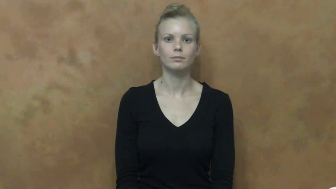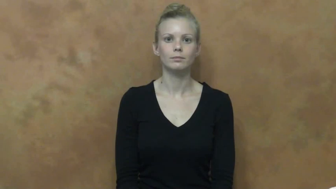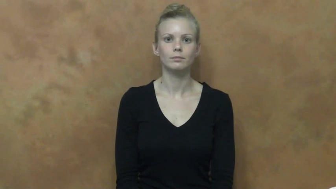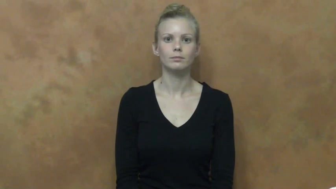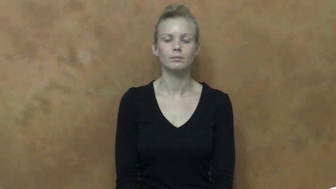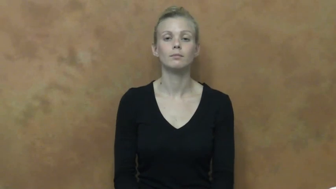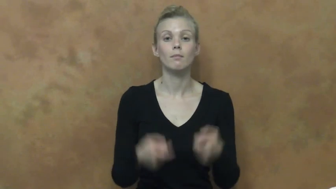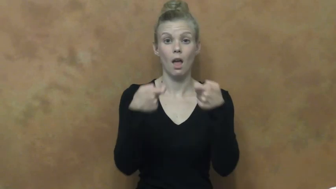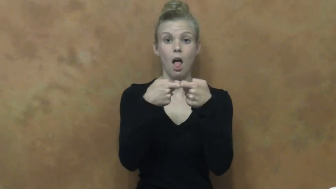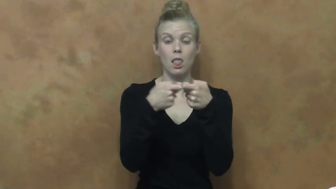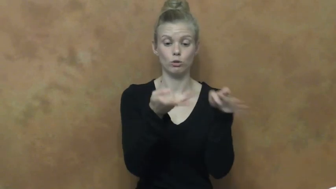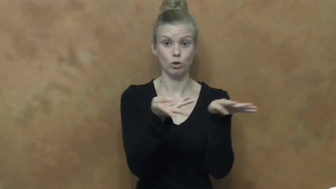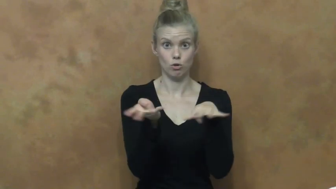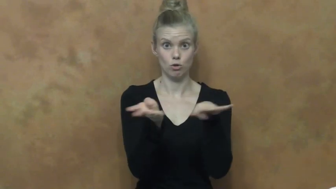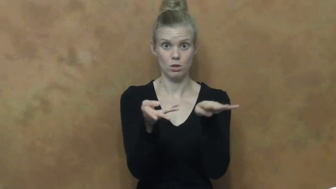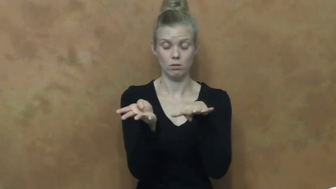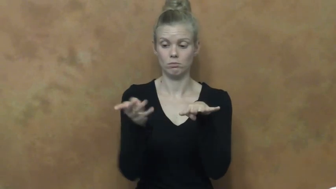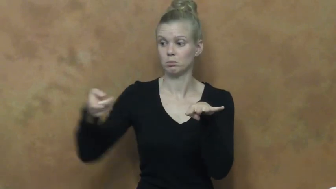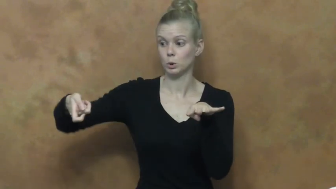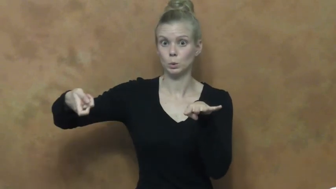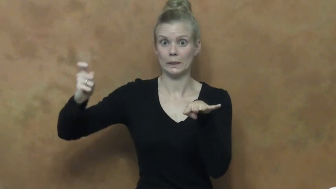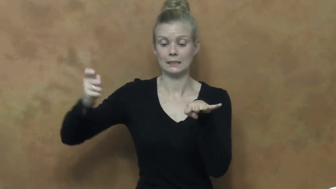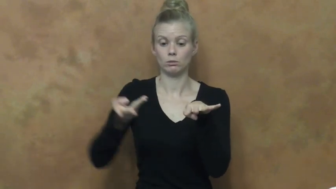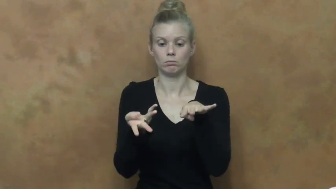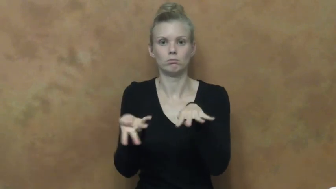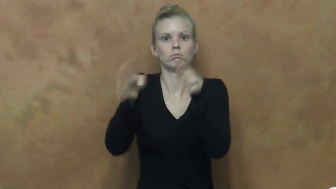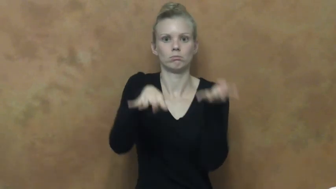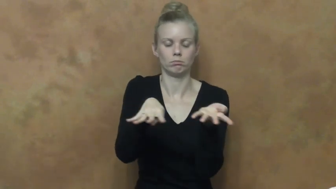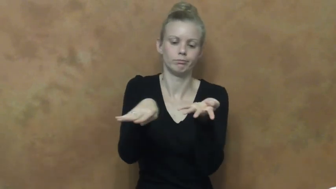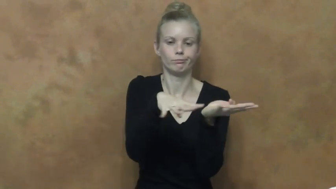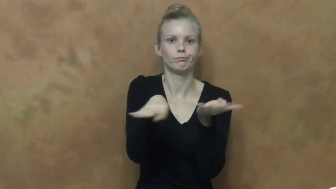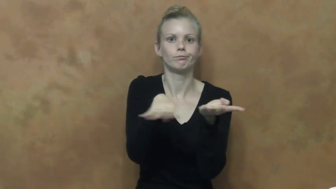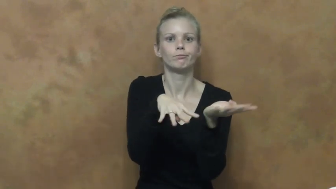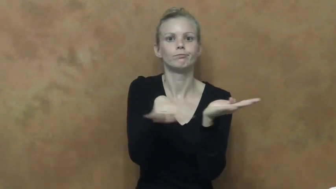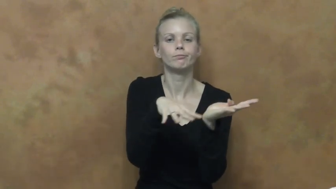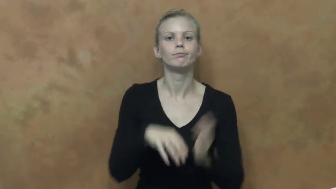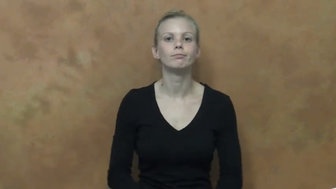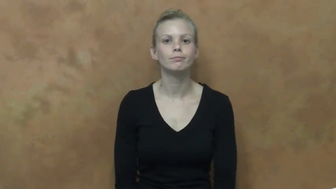commutator